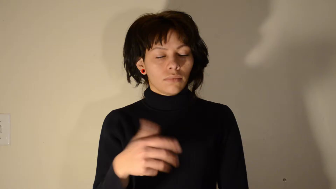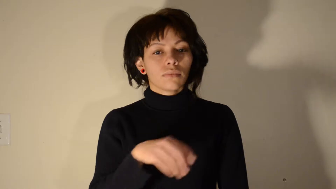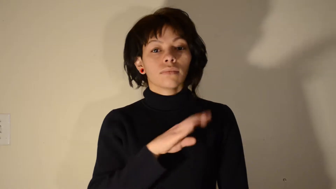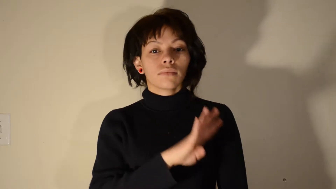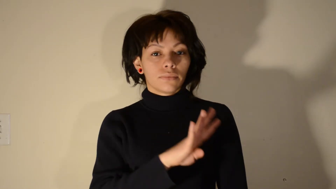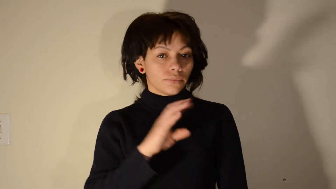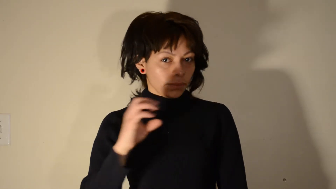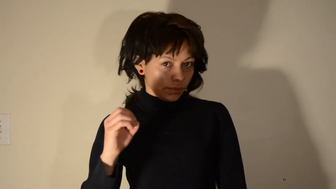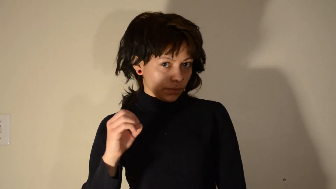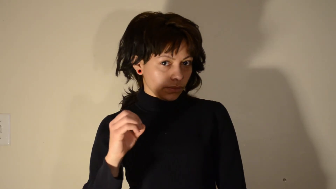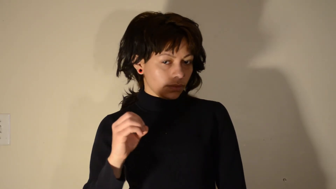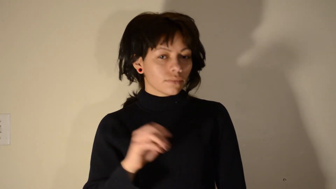number40